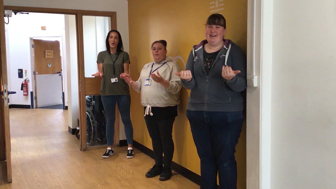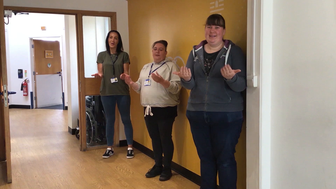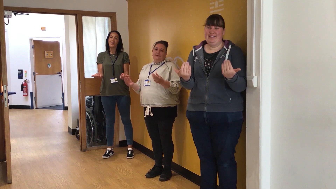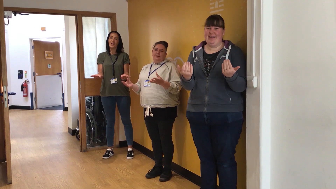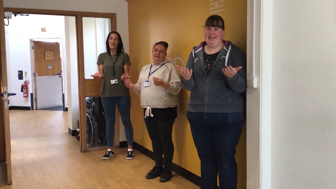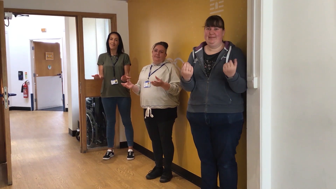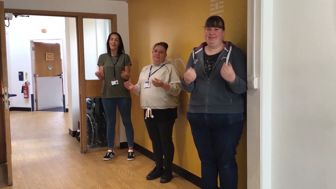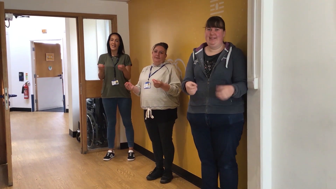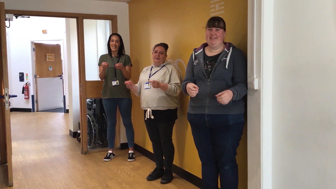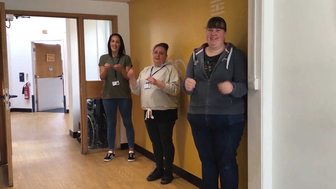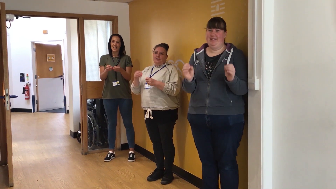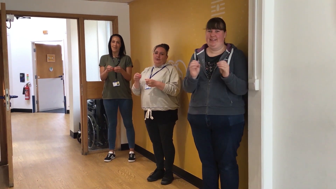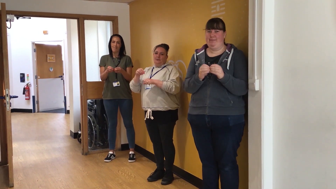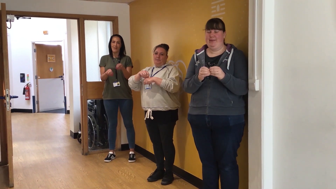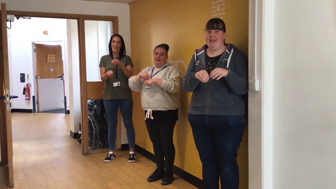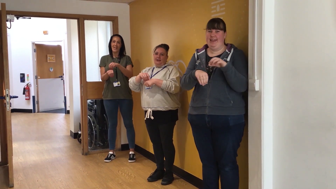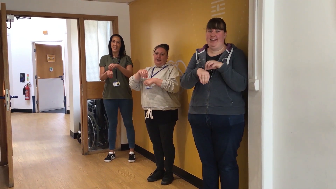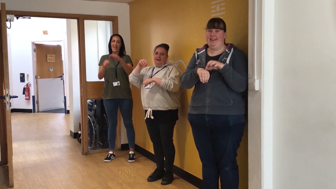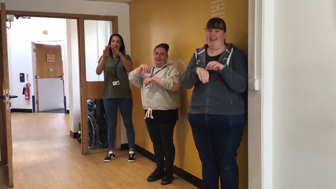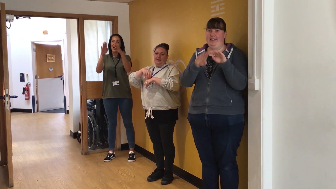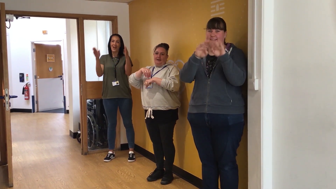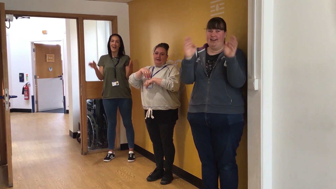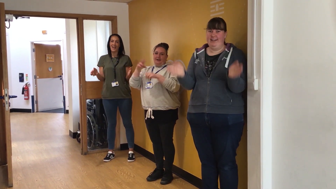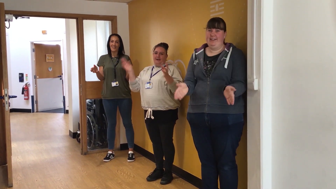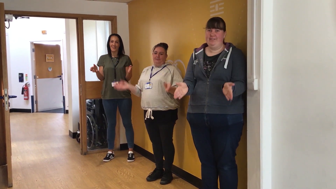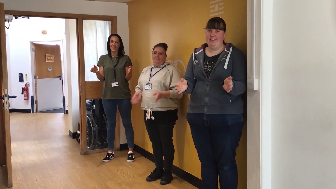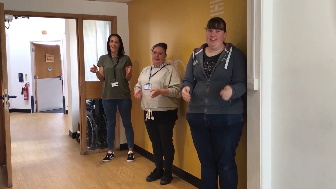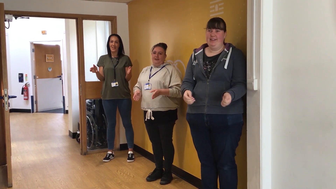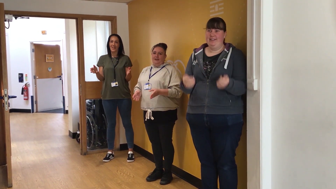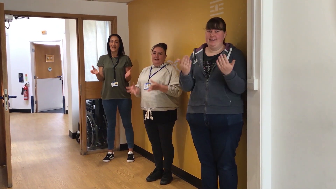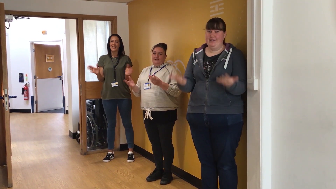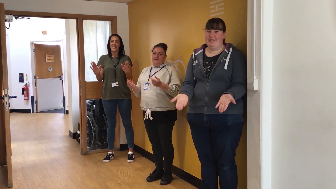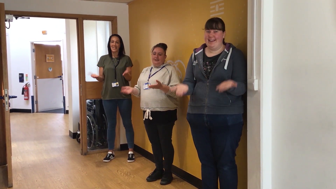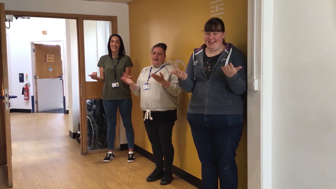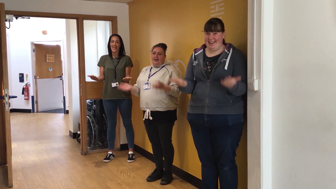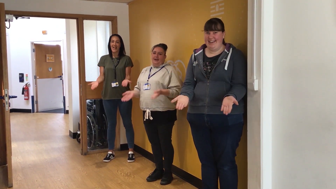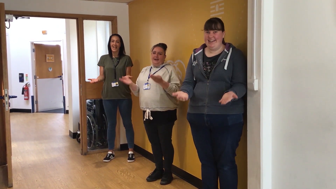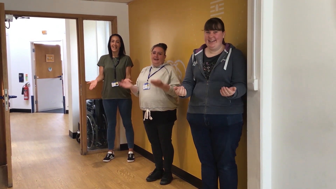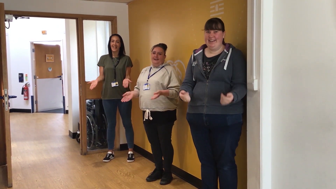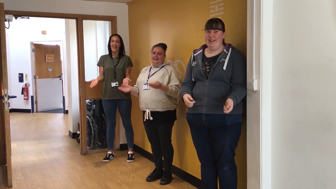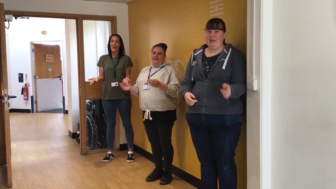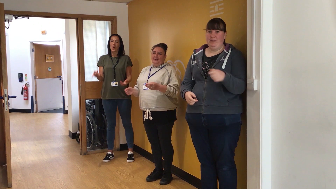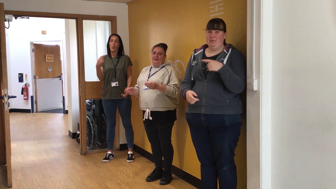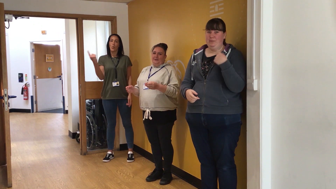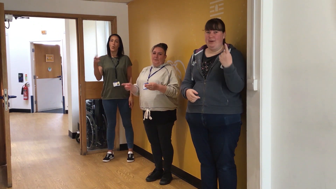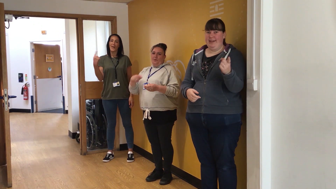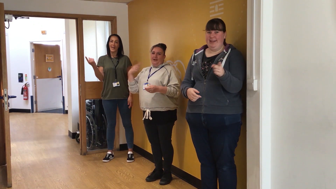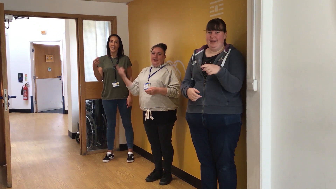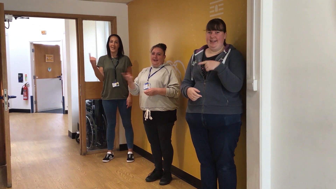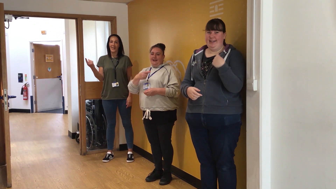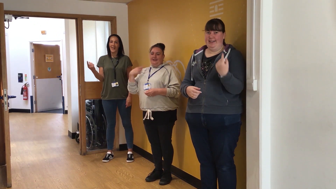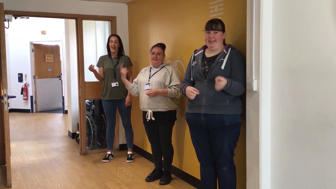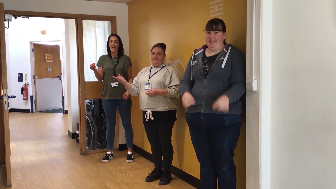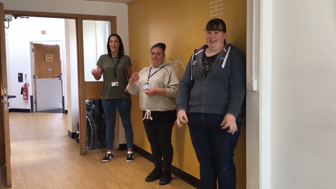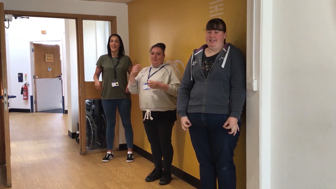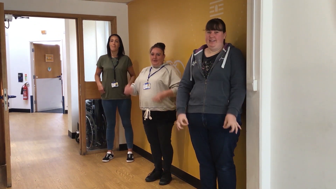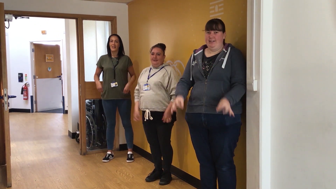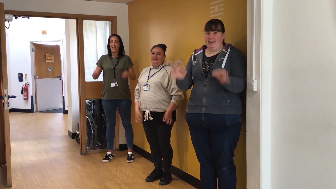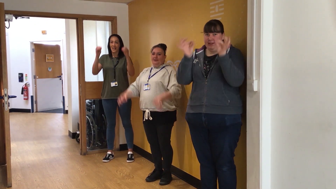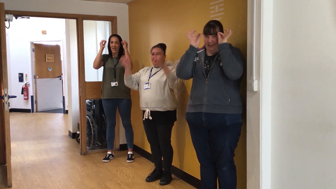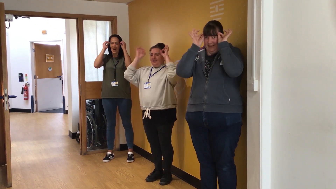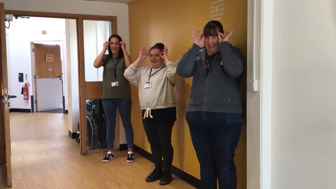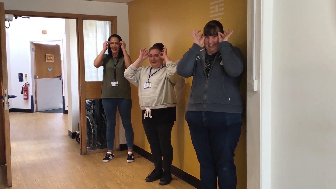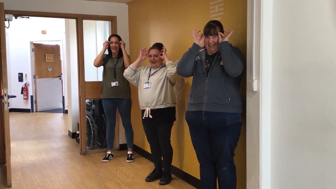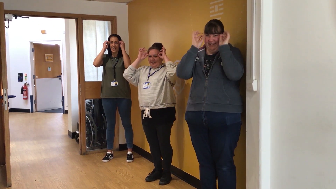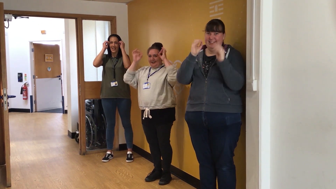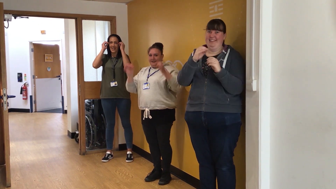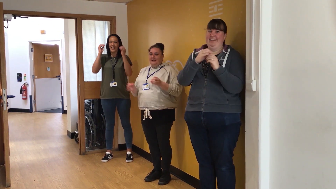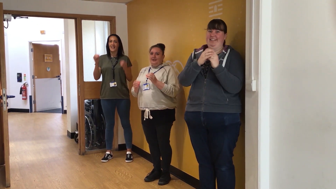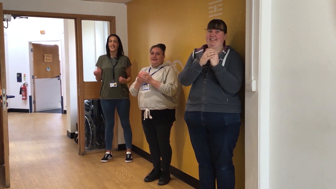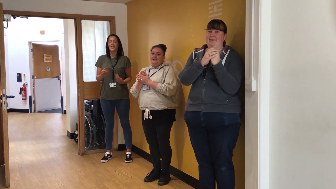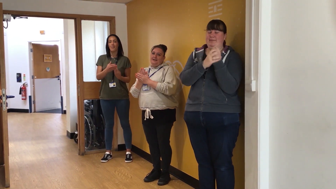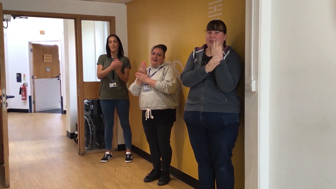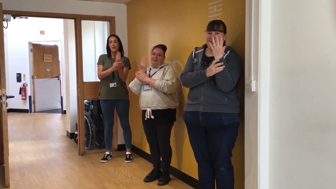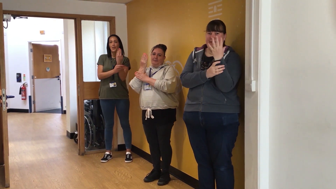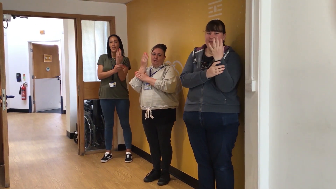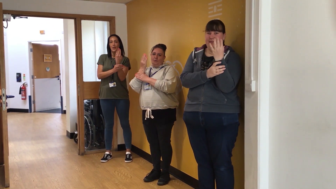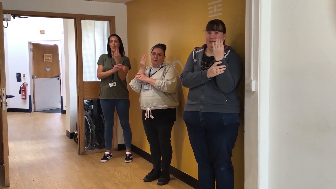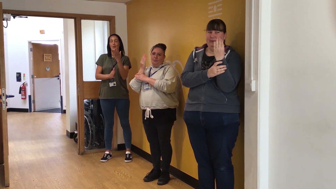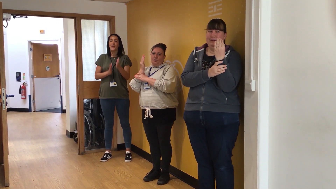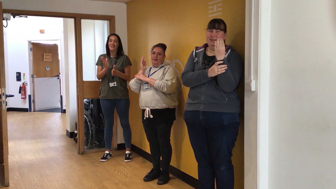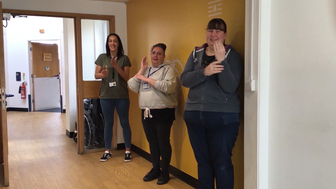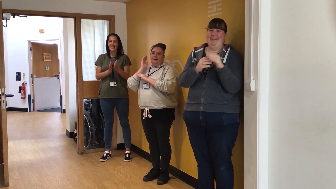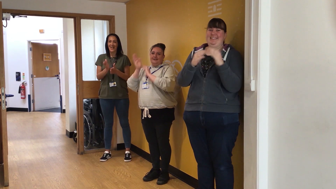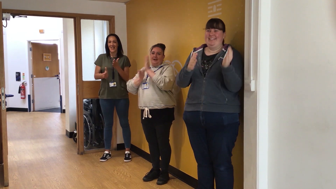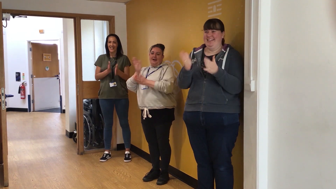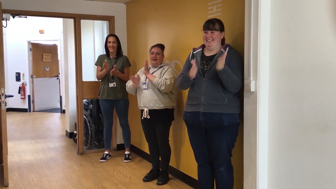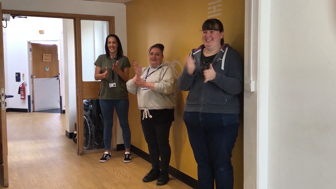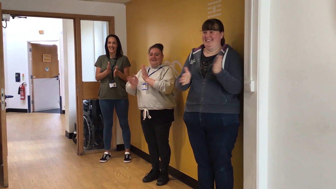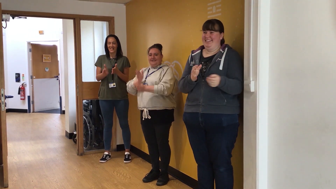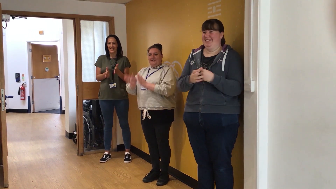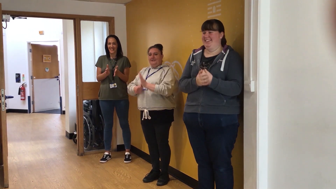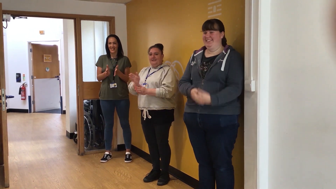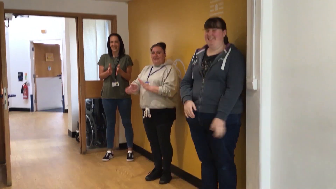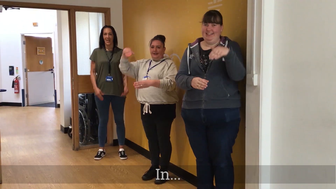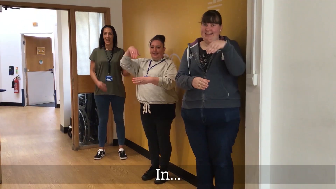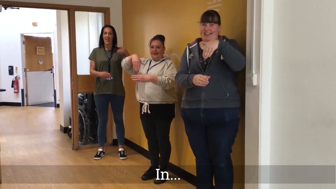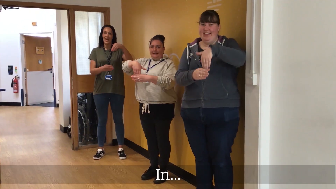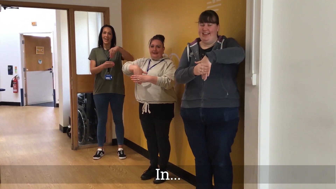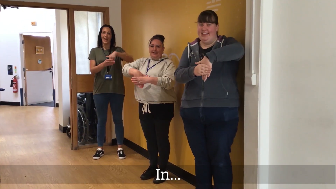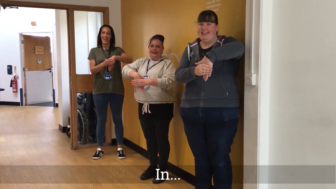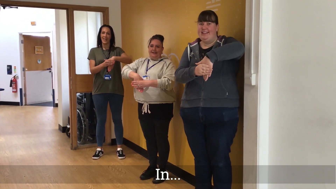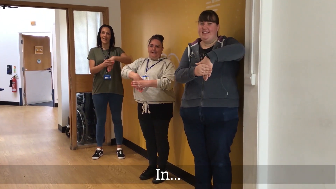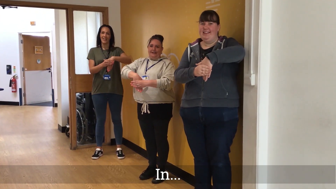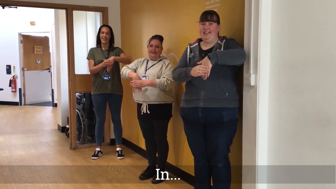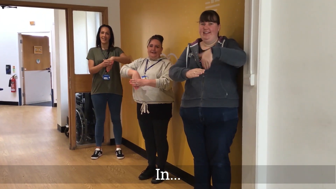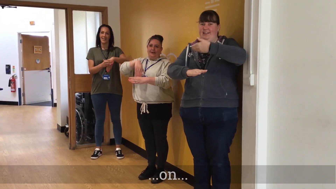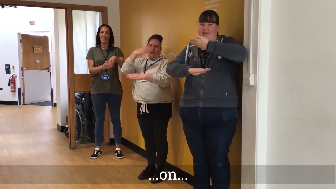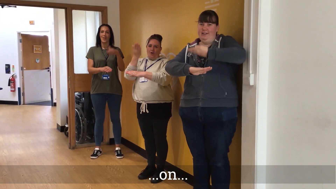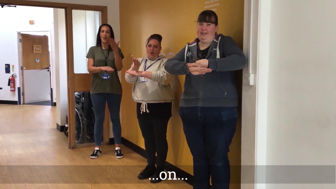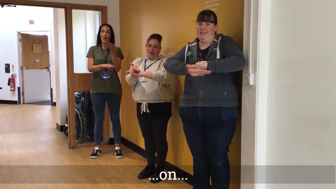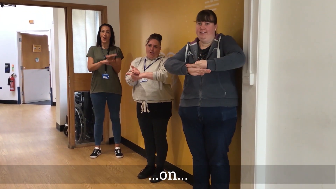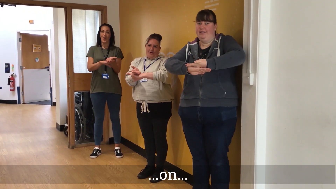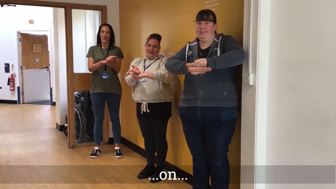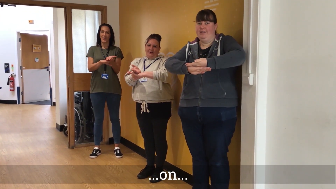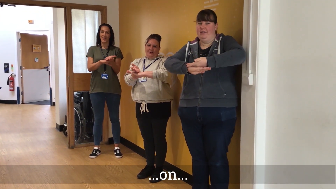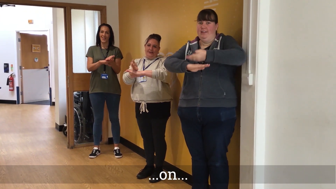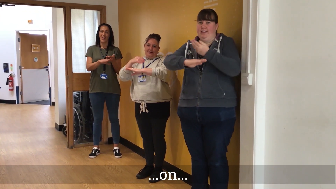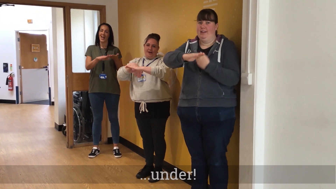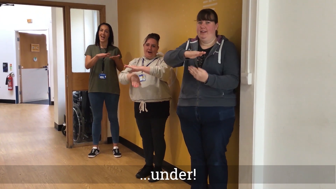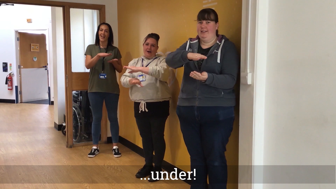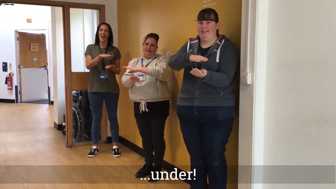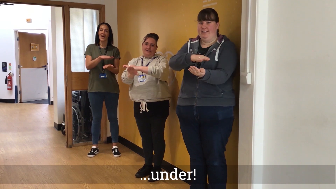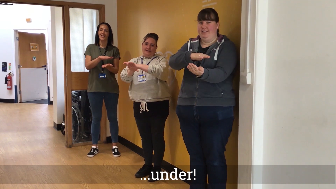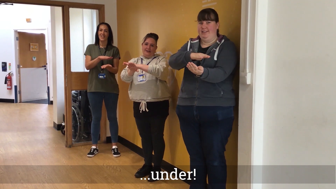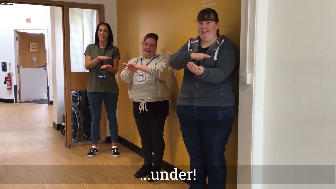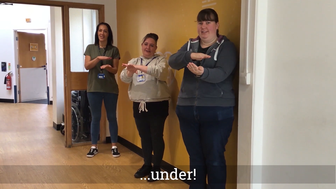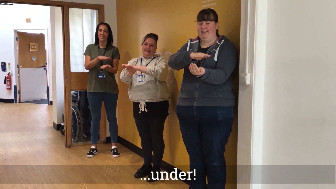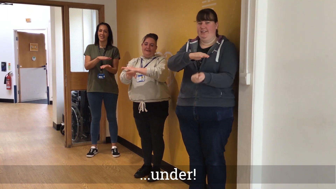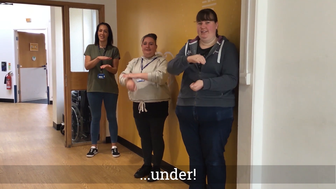In, on, under